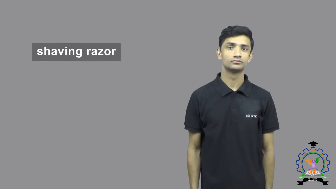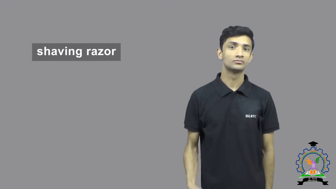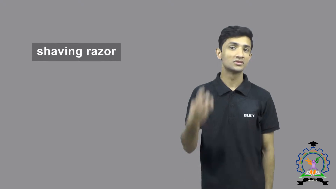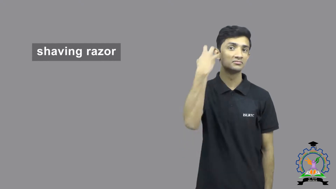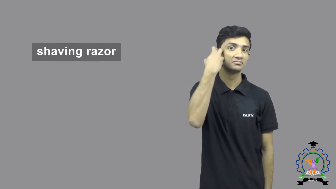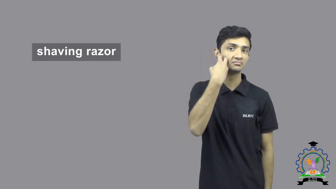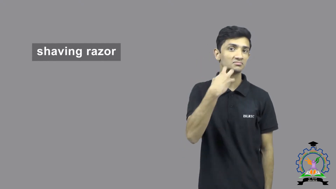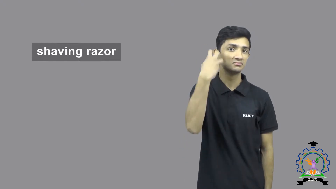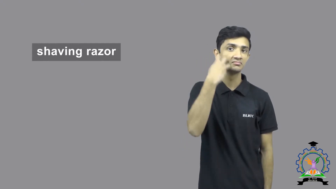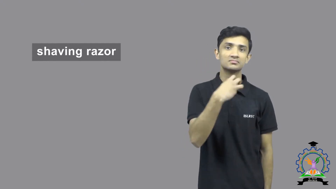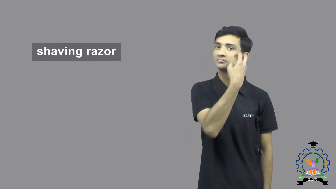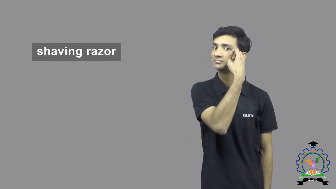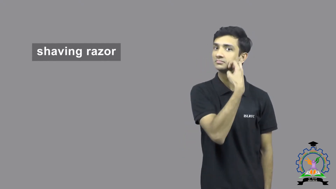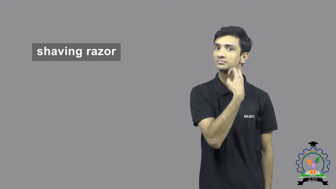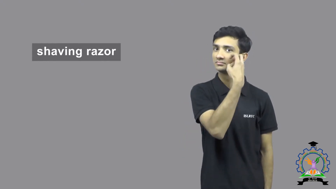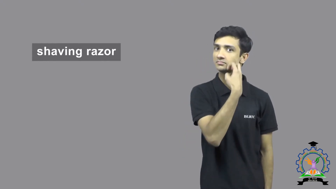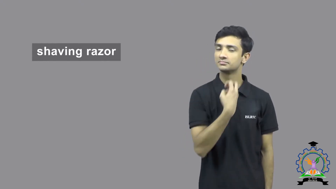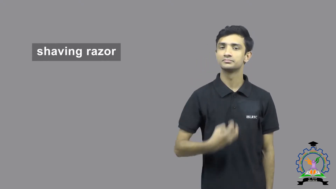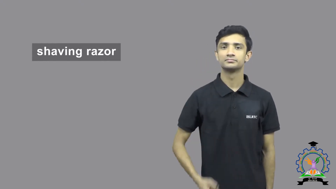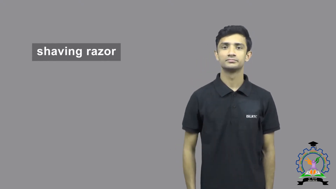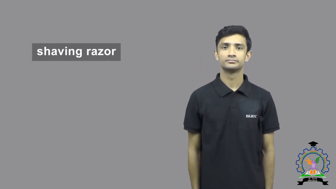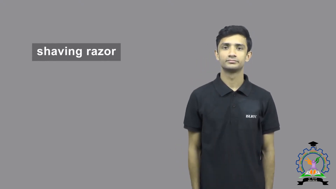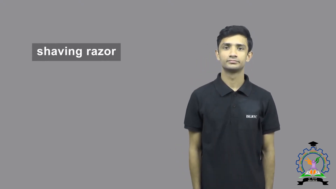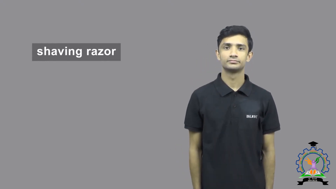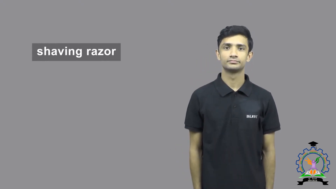shaving razor